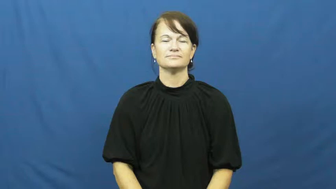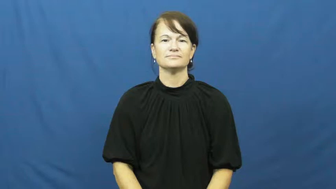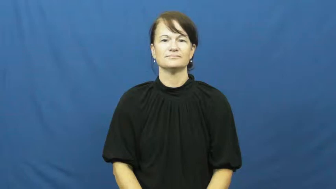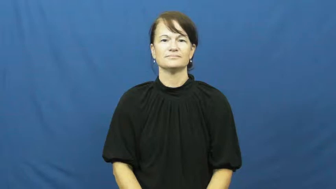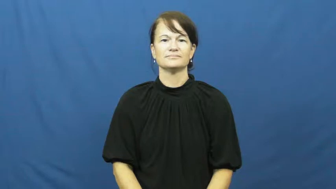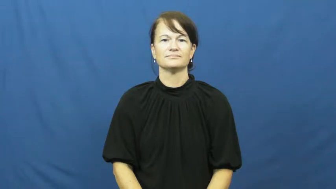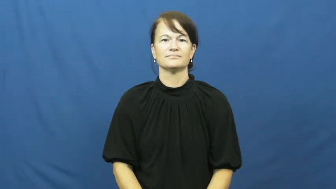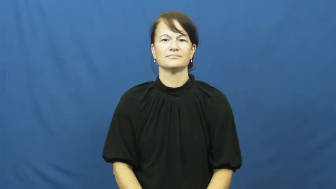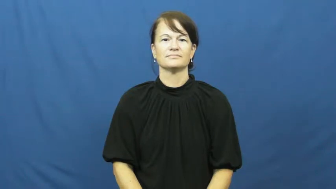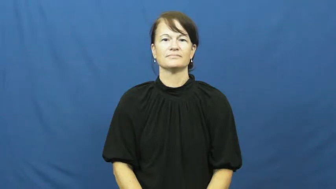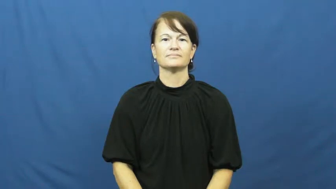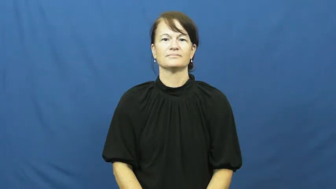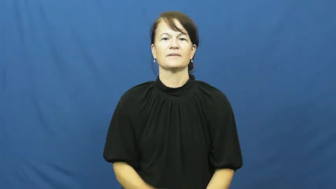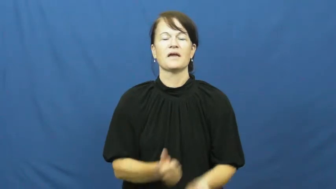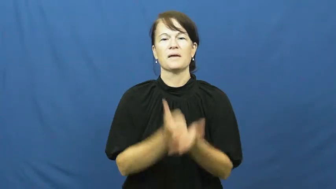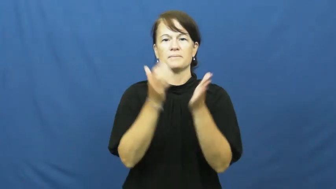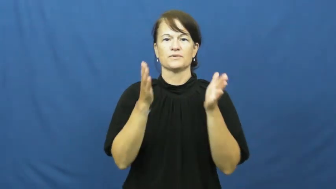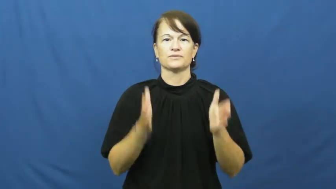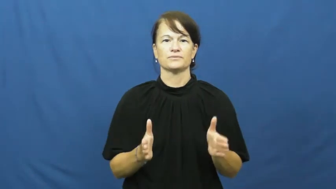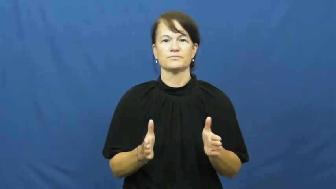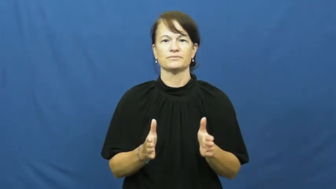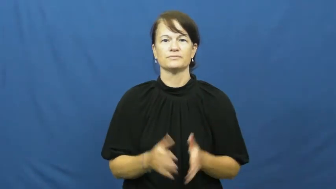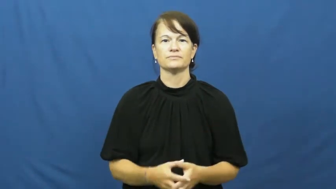helper,helpmate,hand